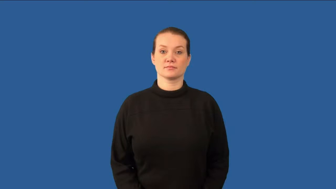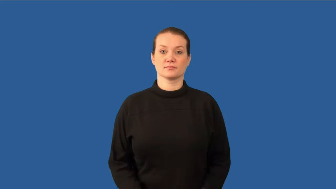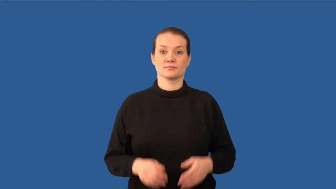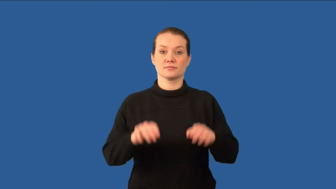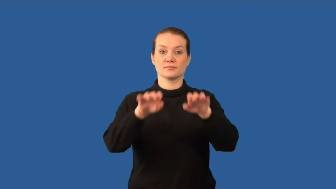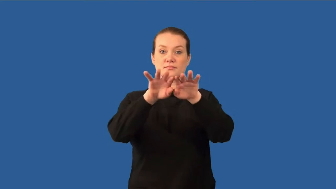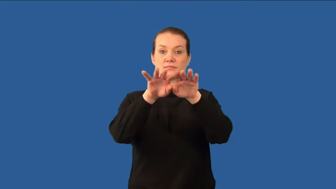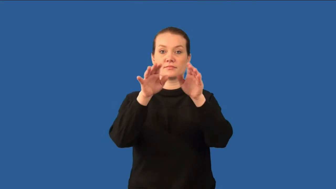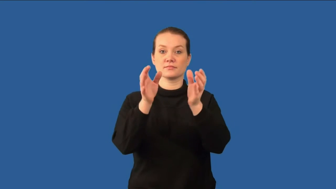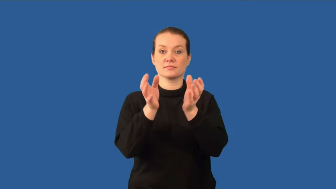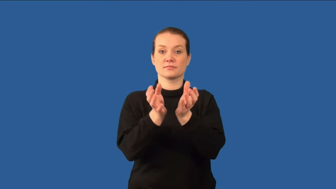orb,globe,conglobation